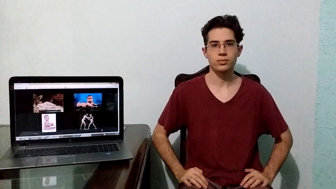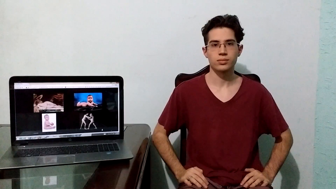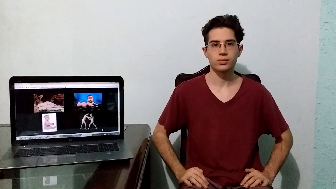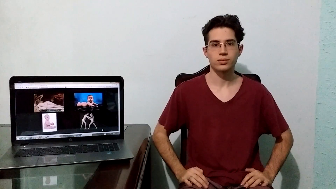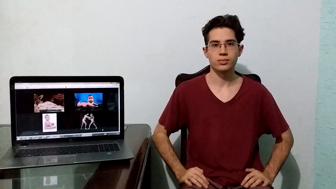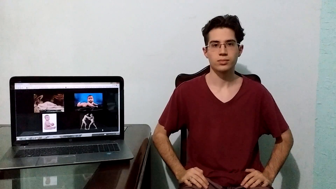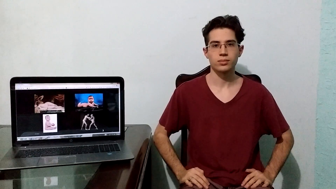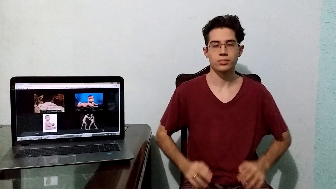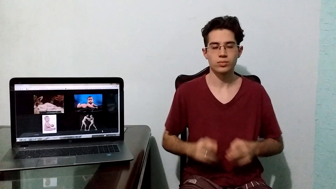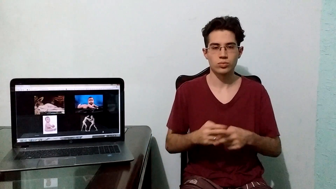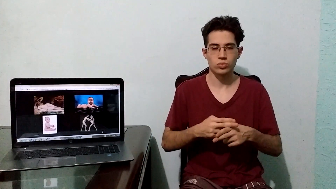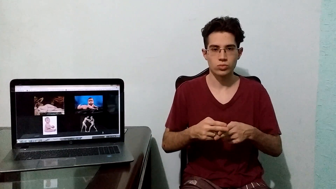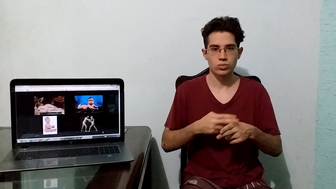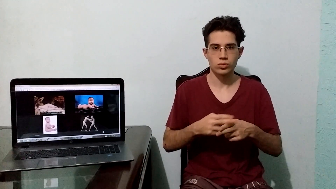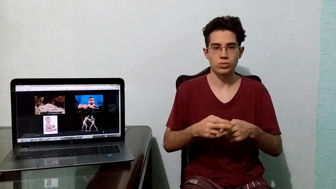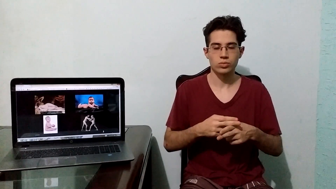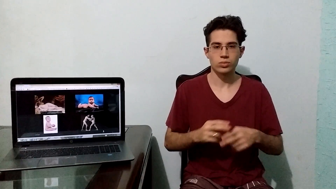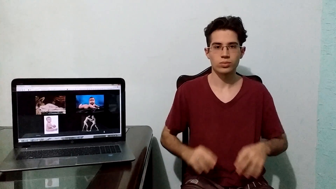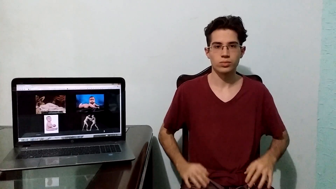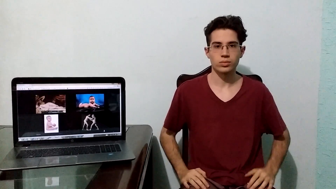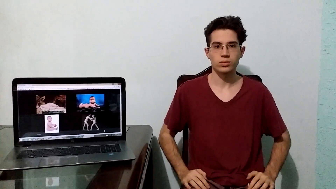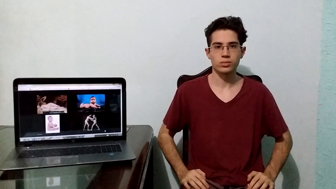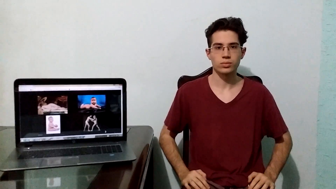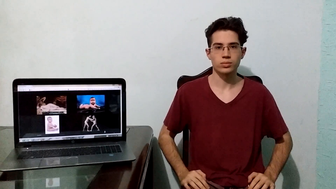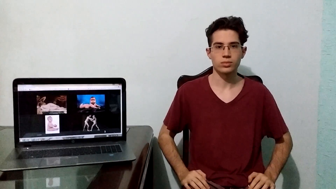naked